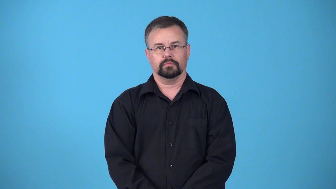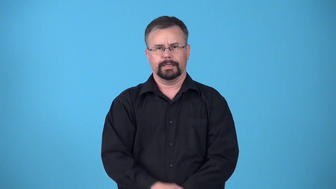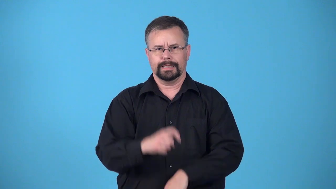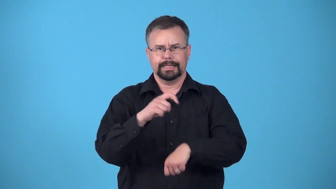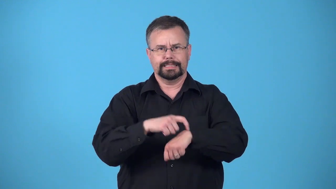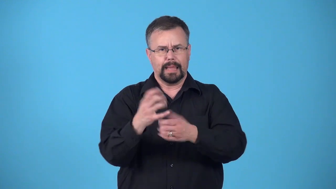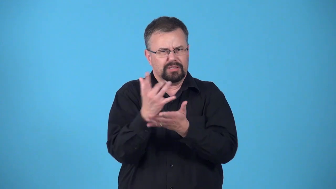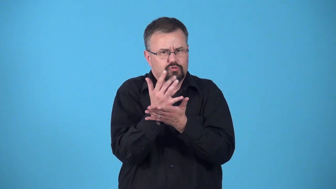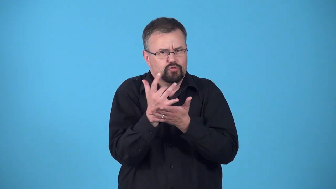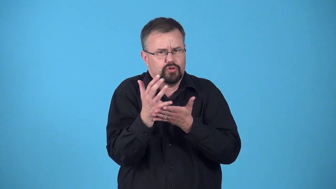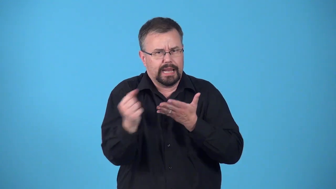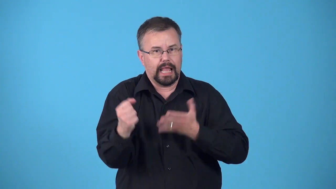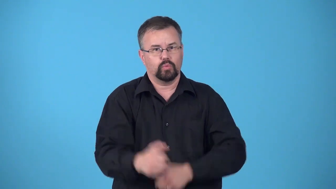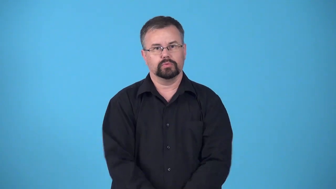the sands of time